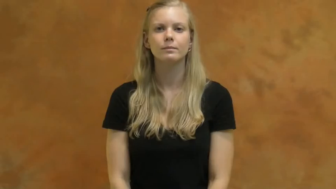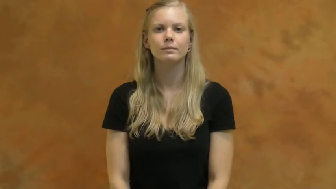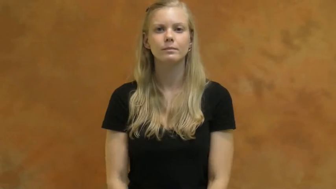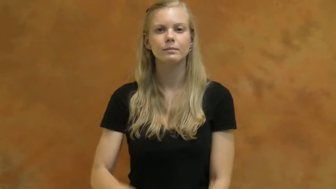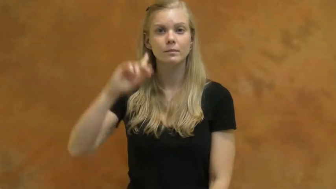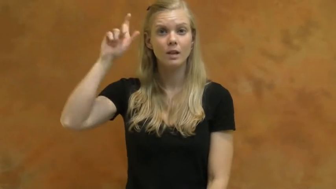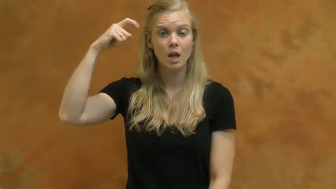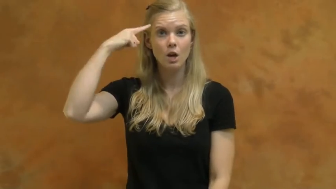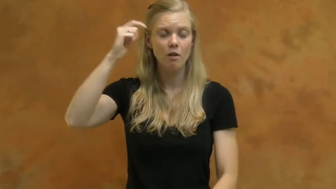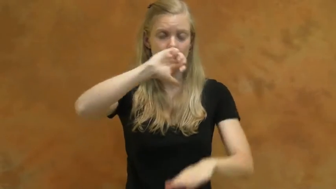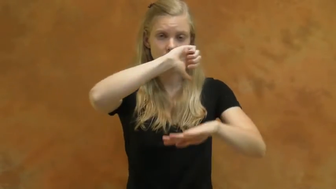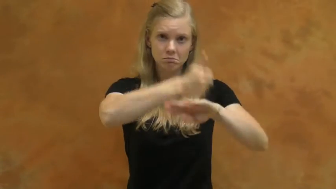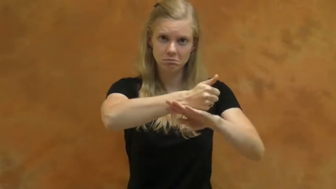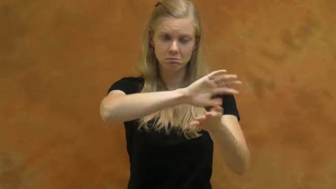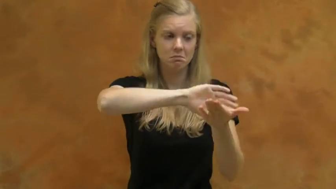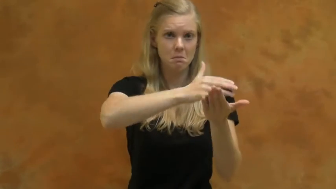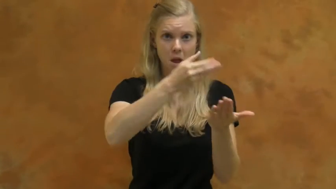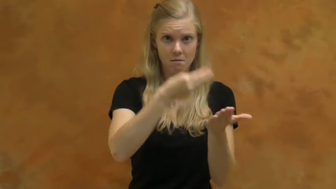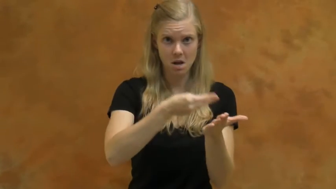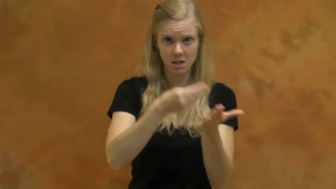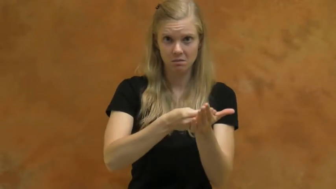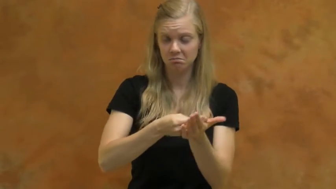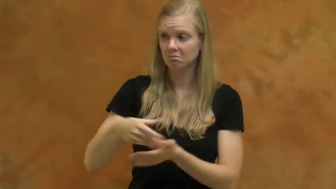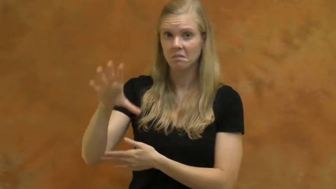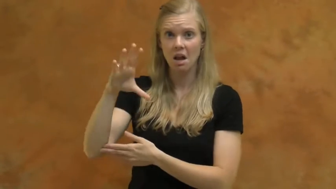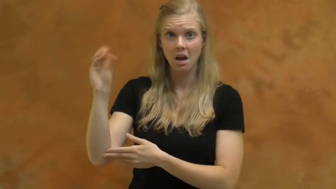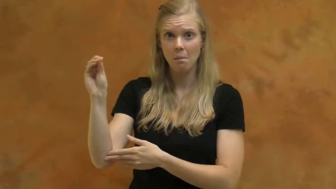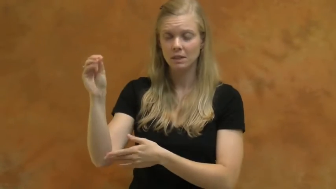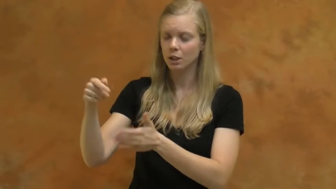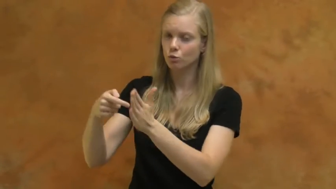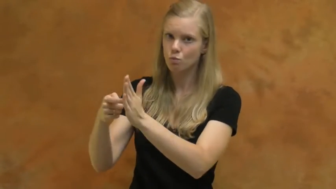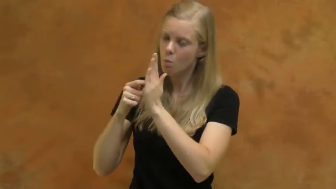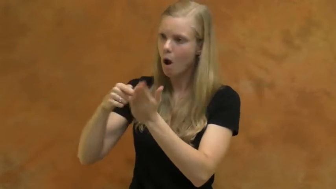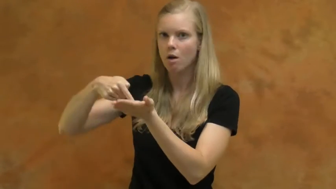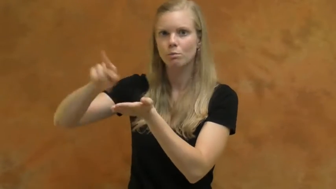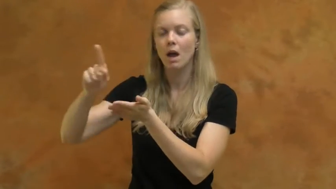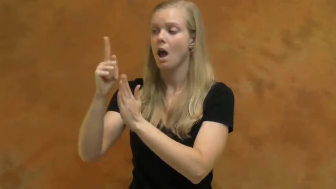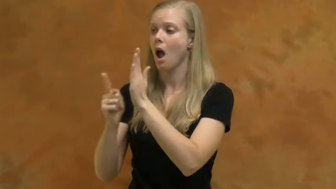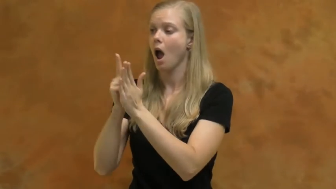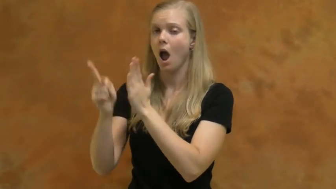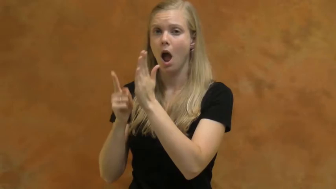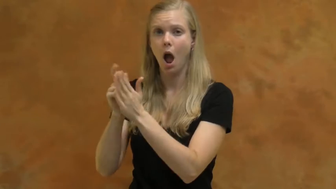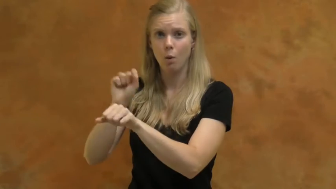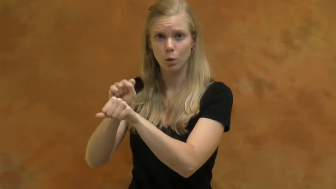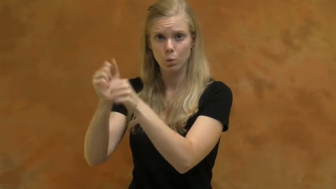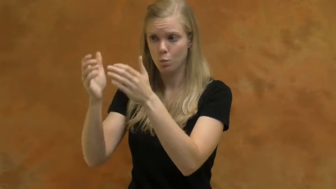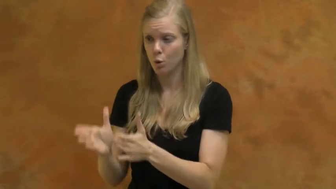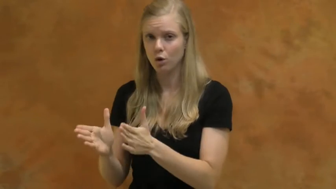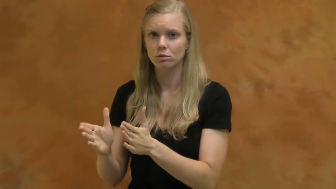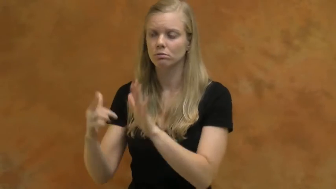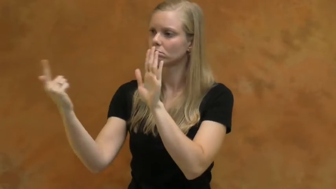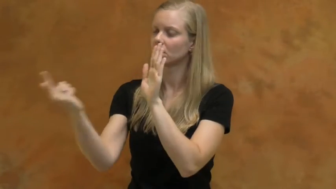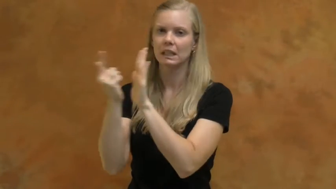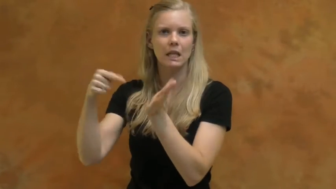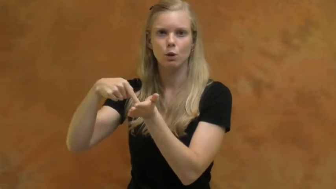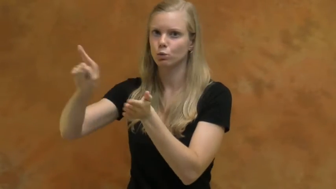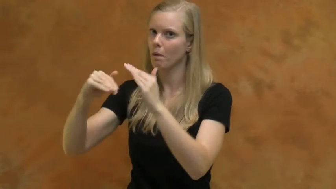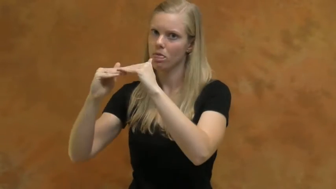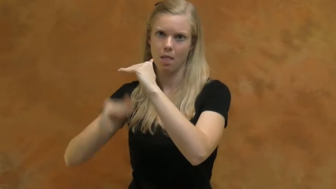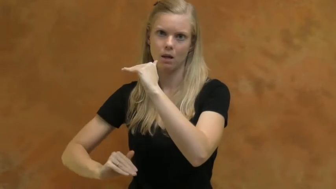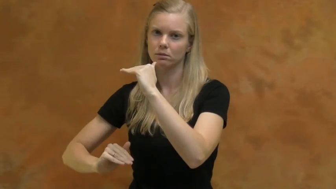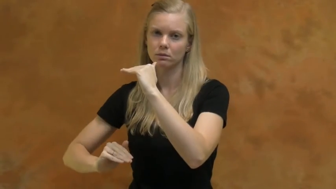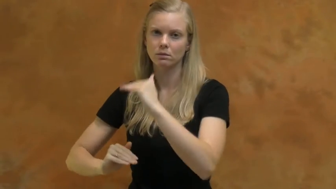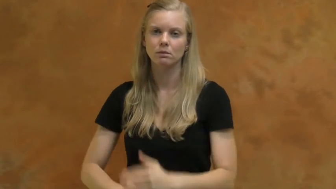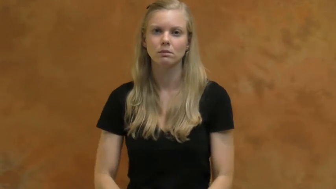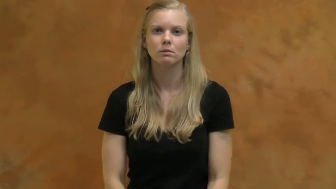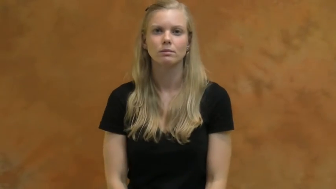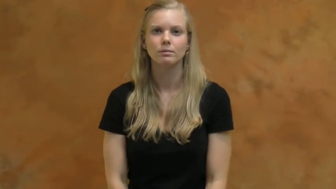minimum wage